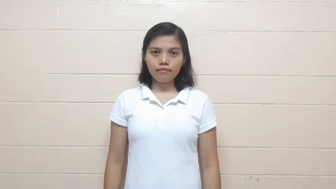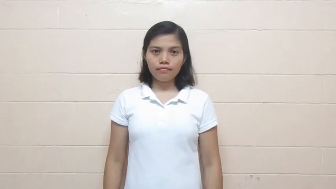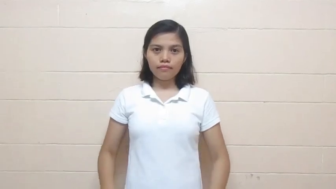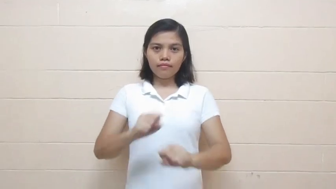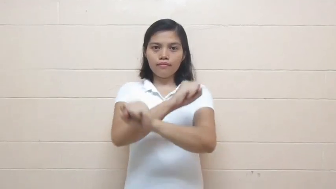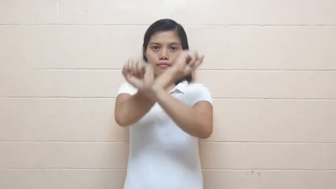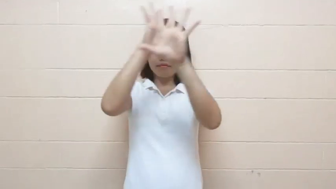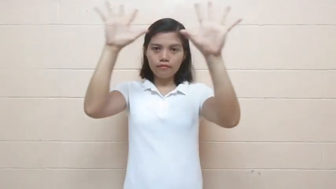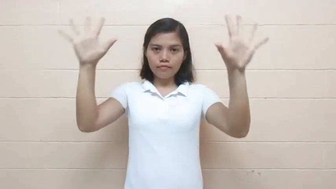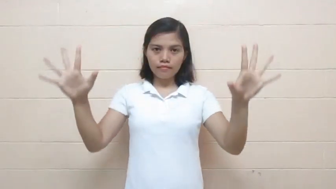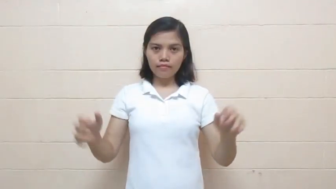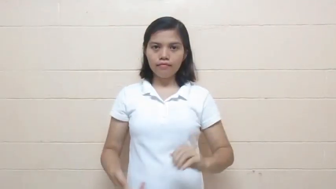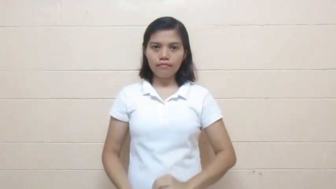CLEAR